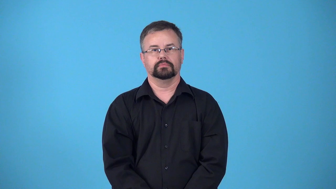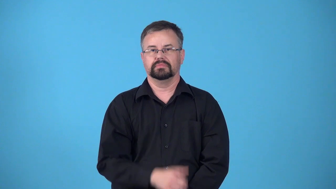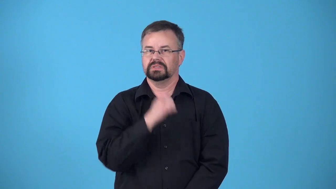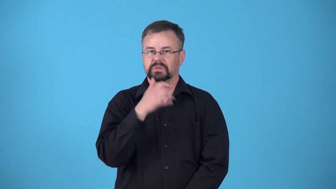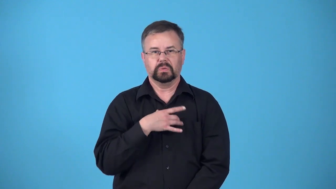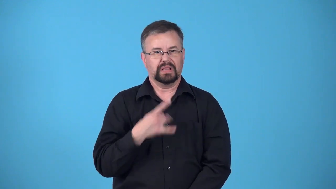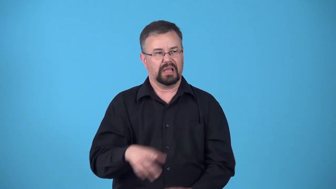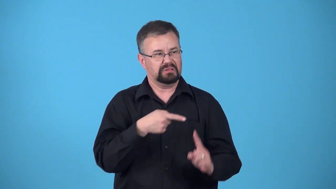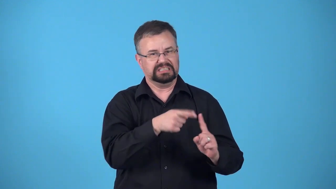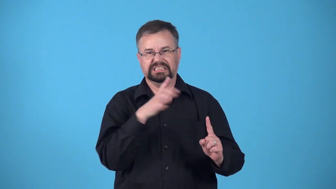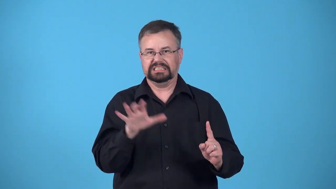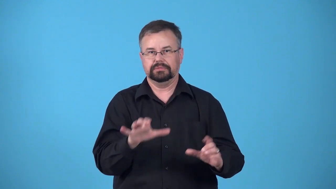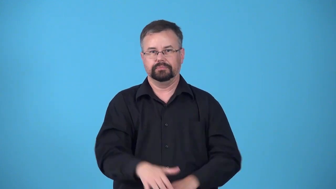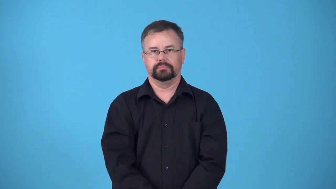that's just charming,that's just great